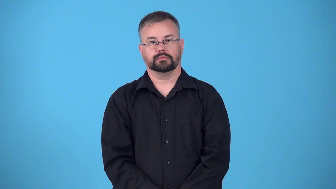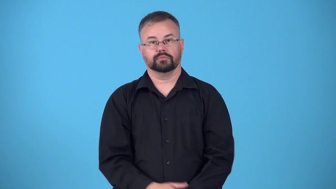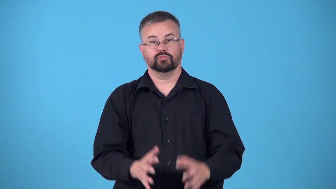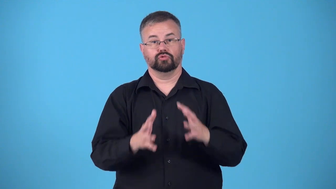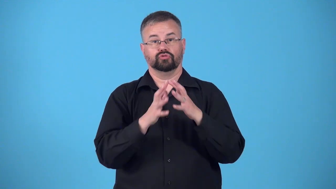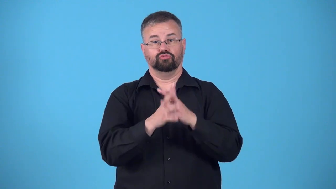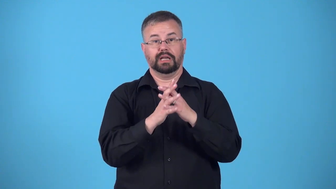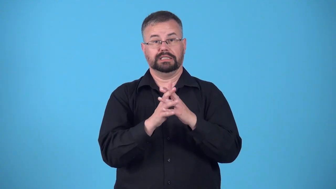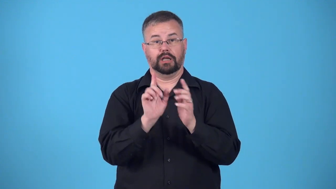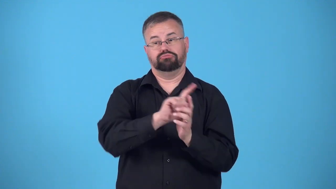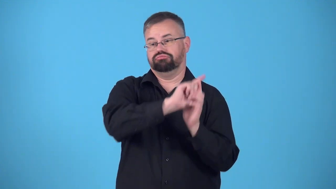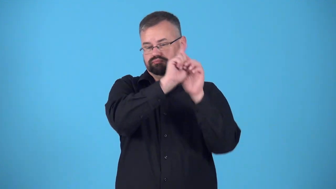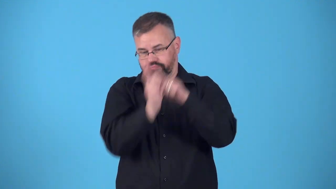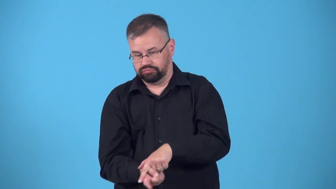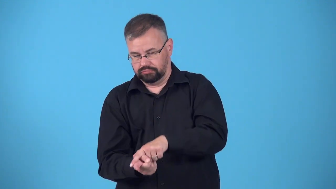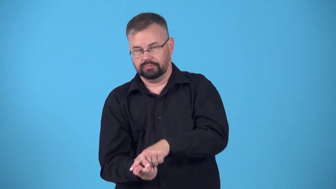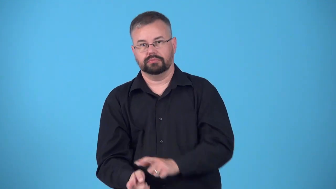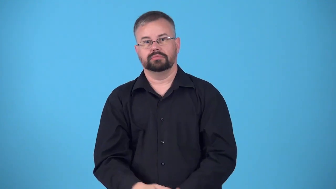take down, takedown in wrestling